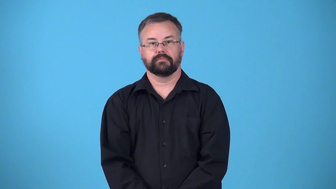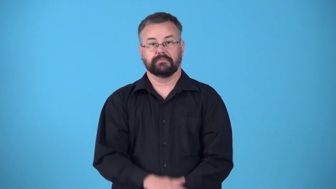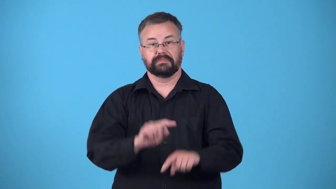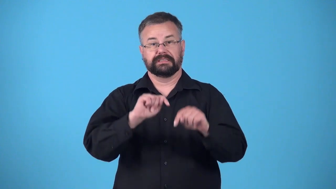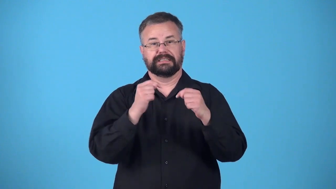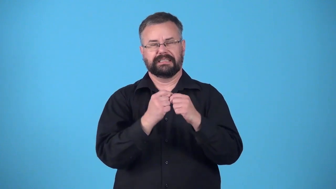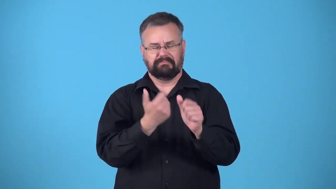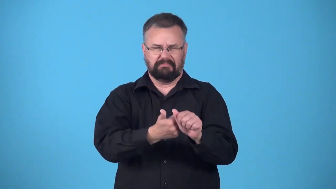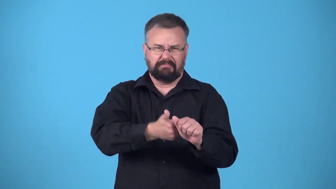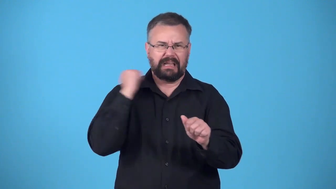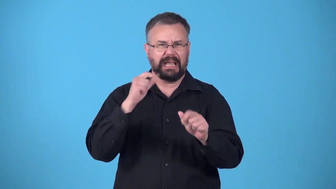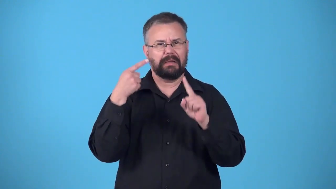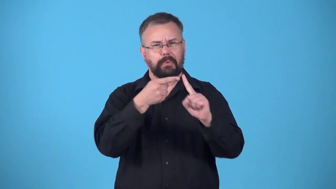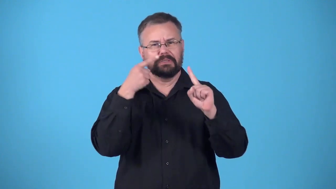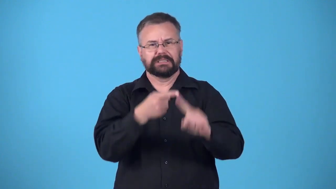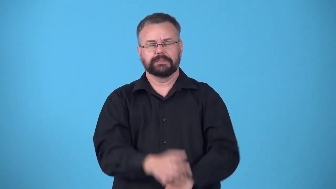behind